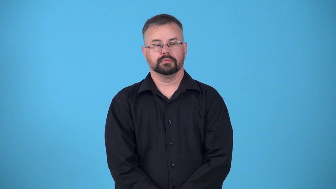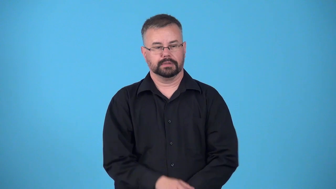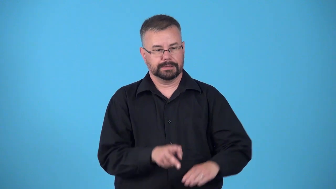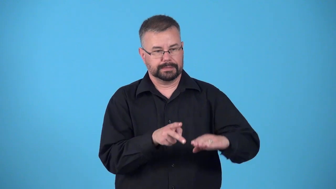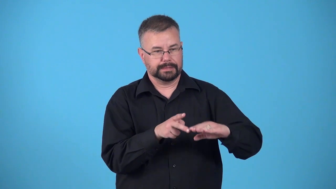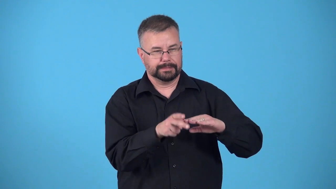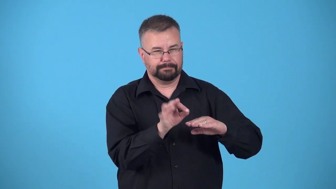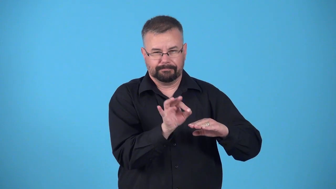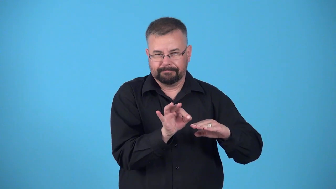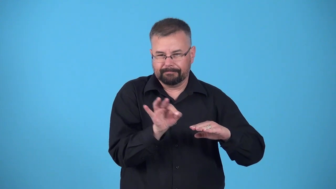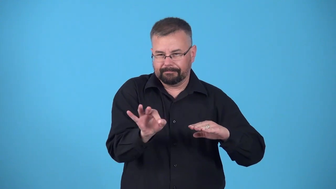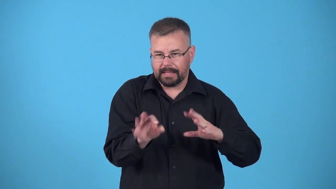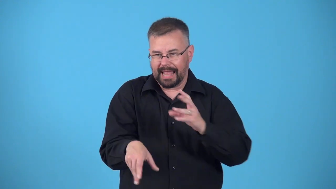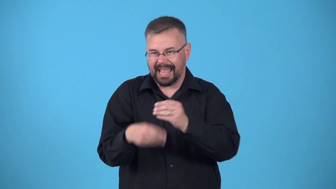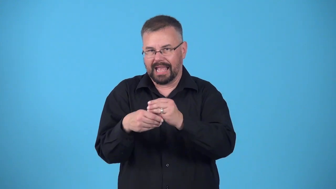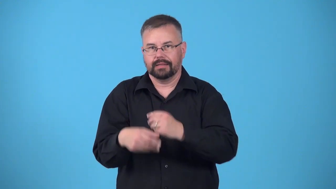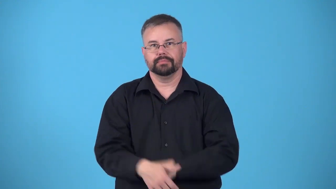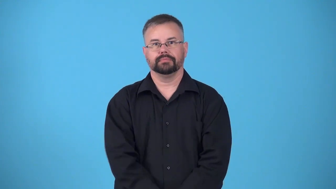slice in